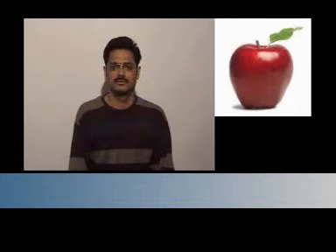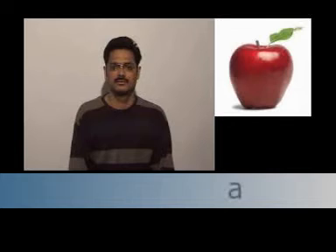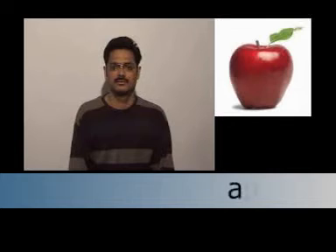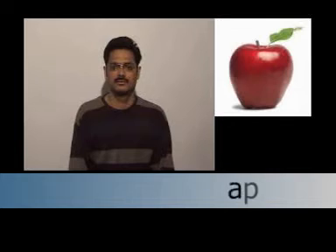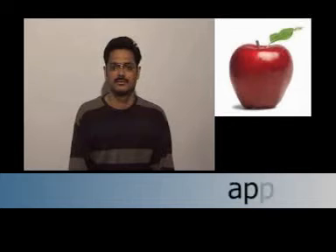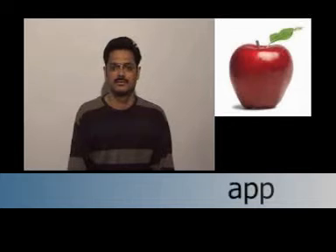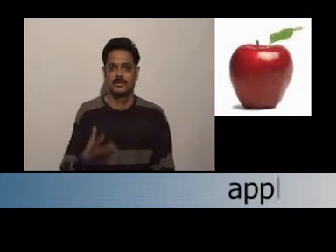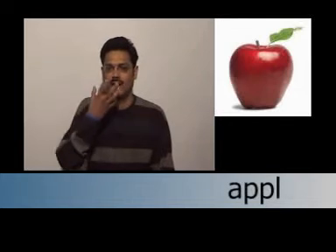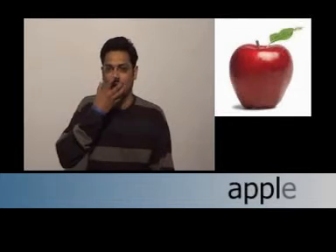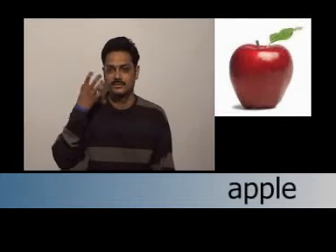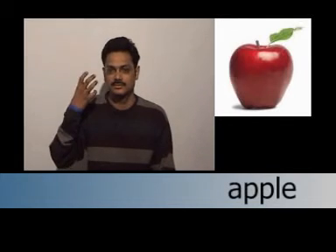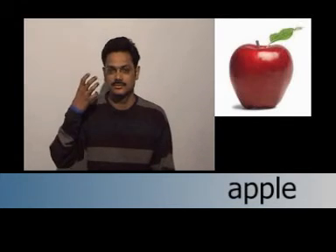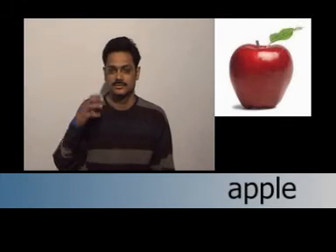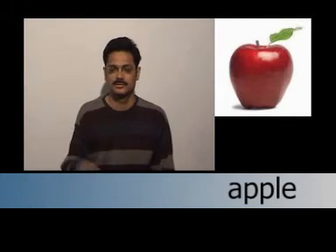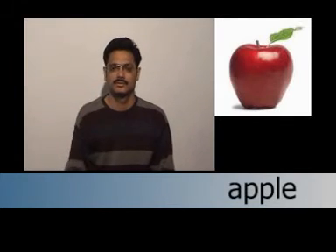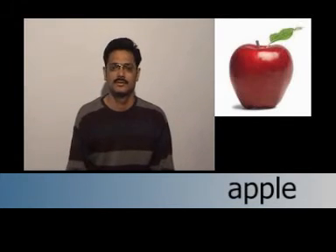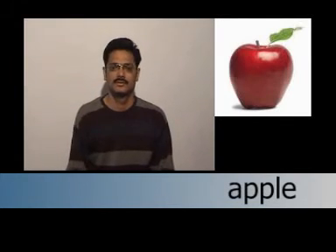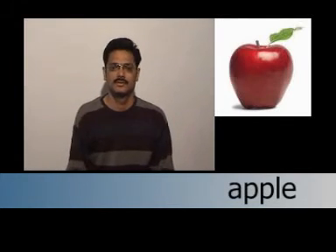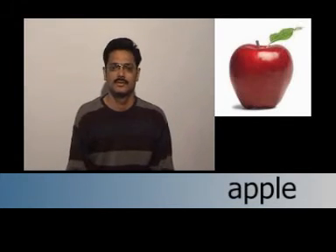apple